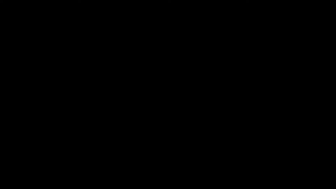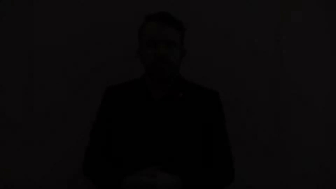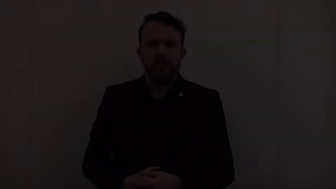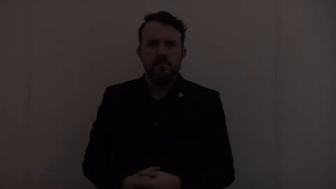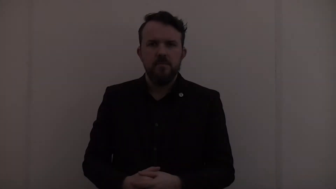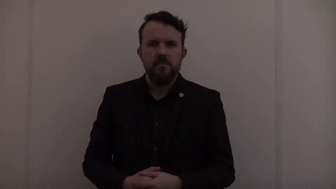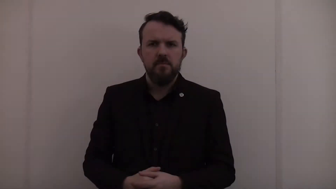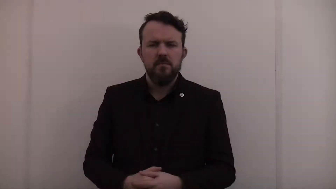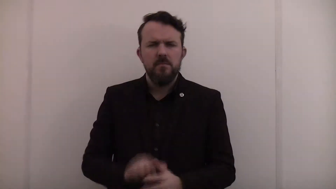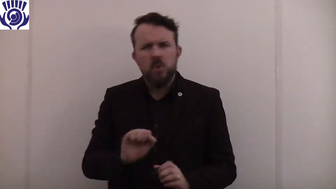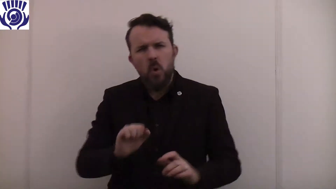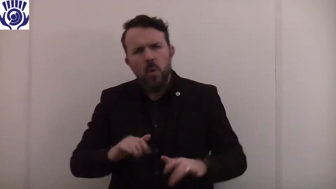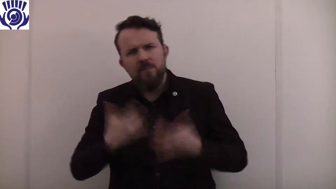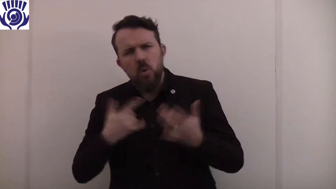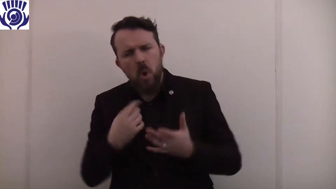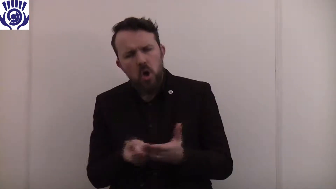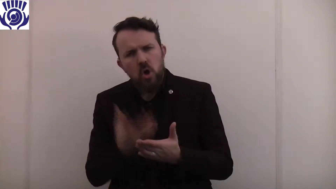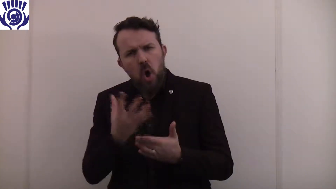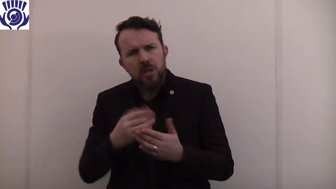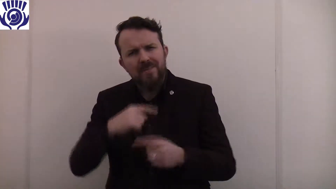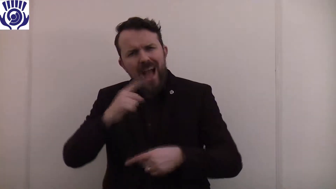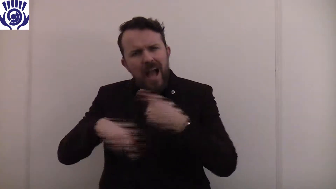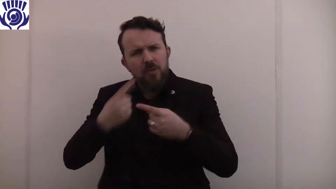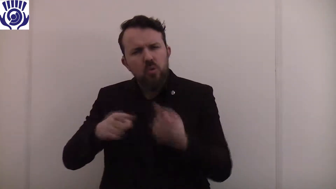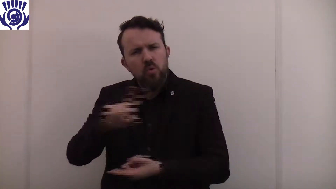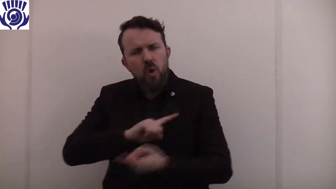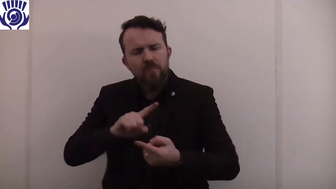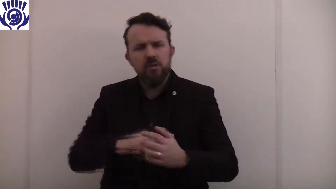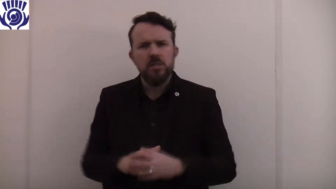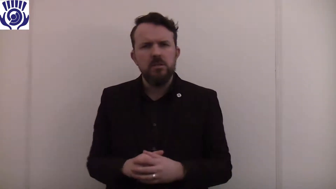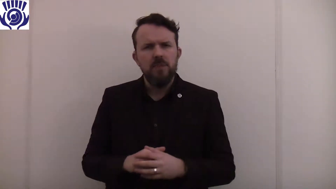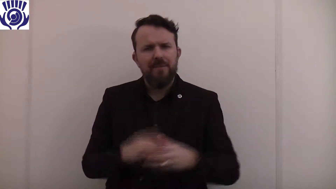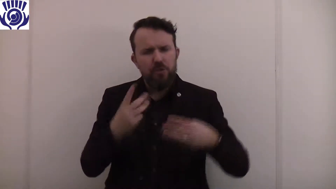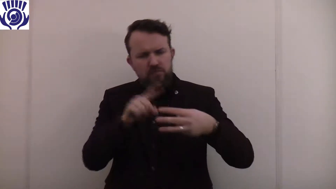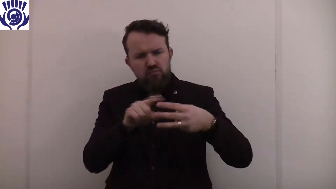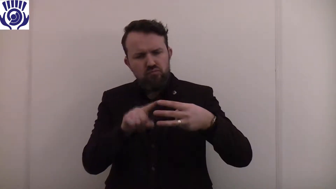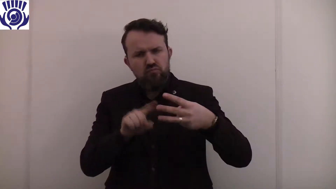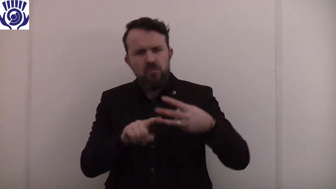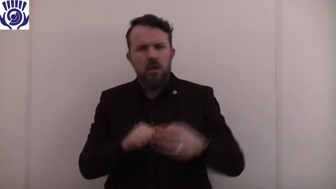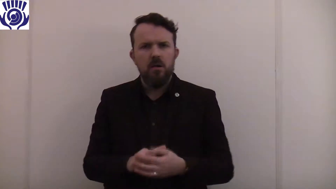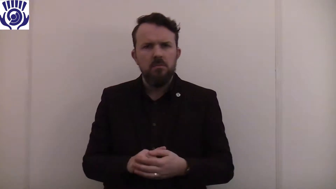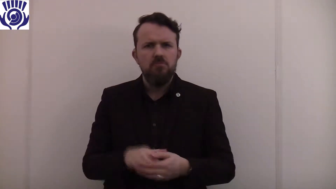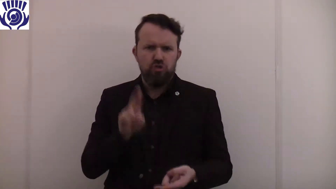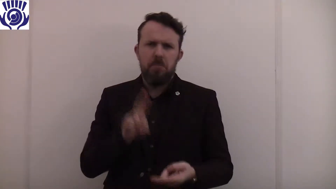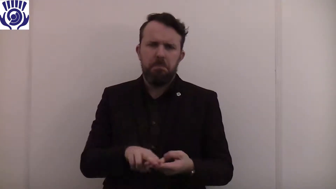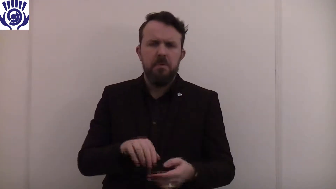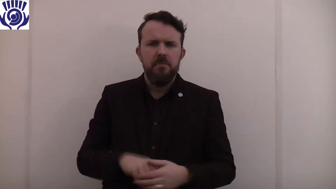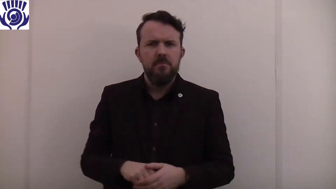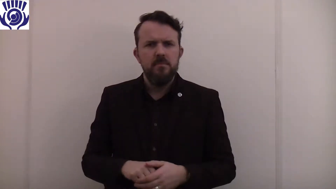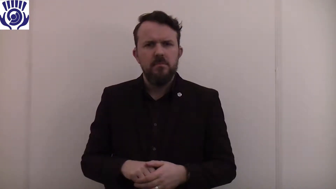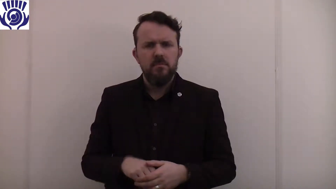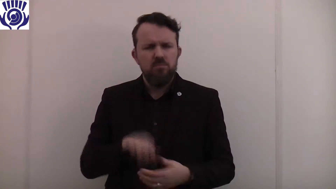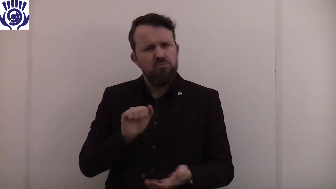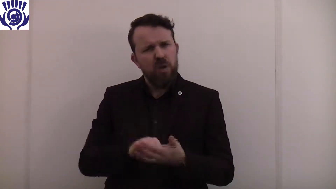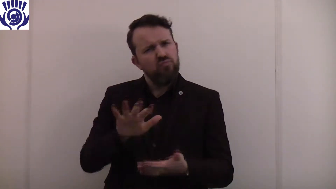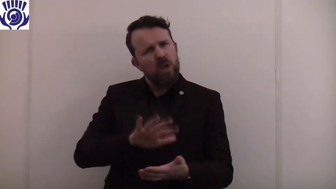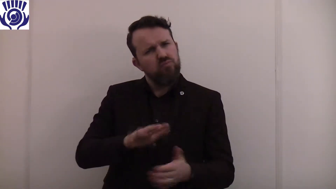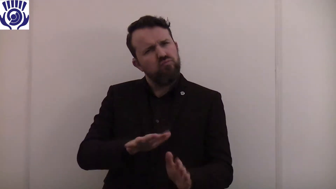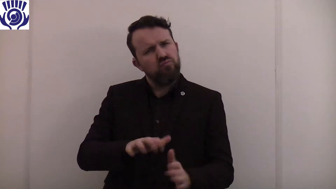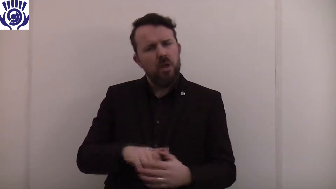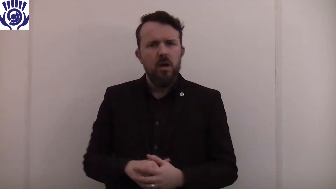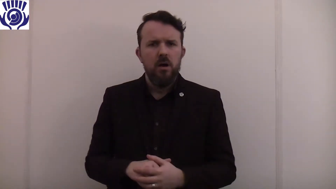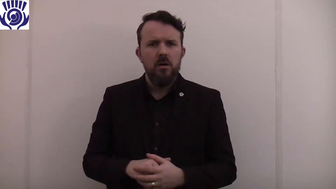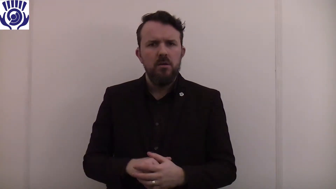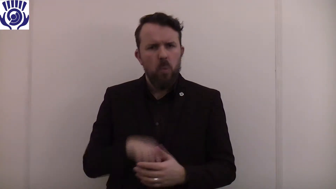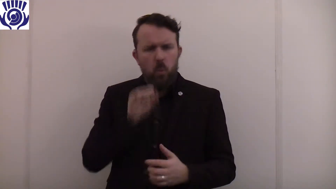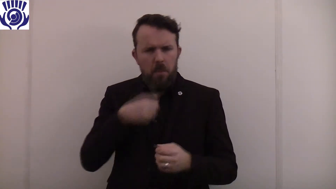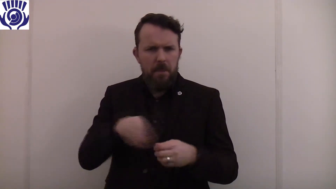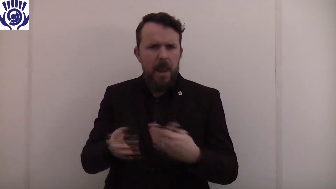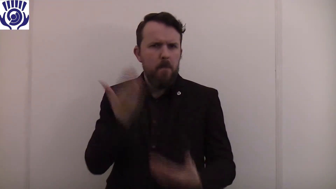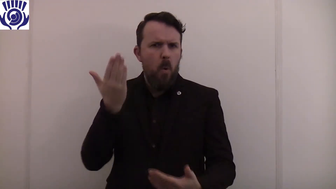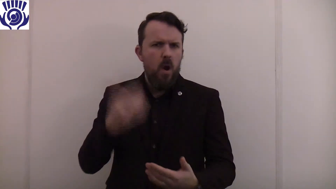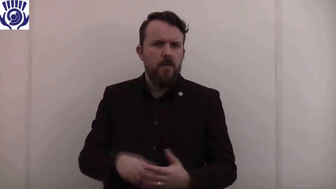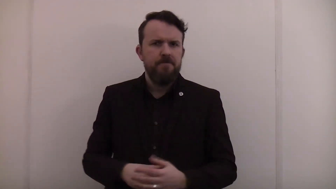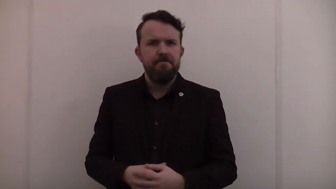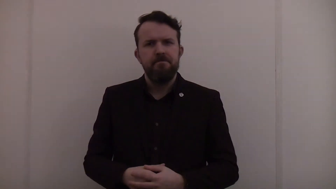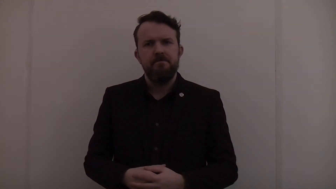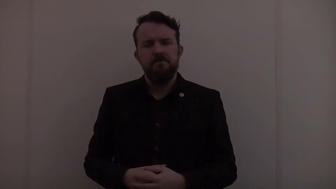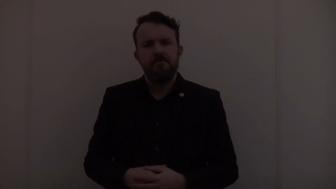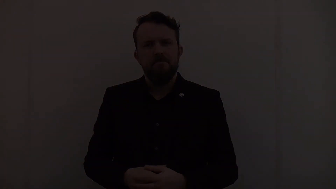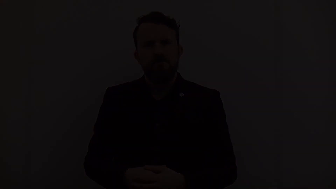How would you rate the cost of the annual conference?